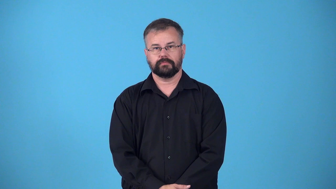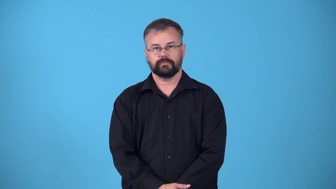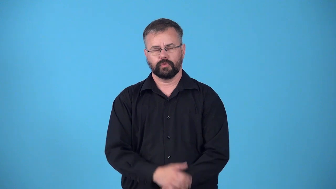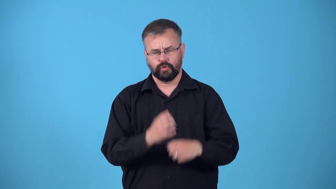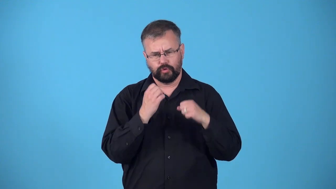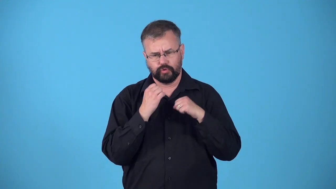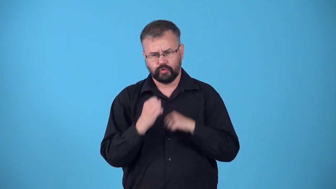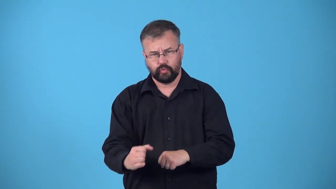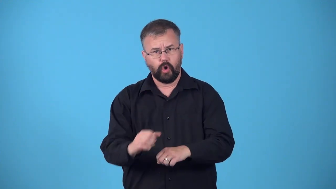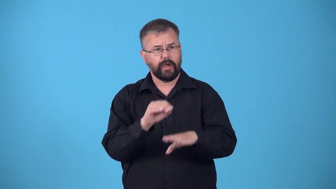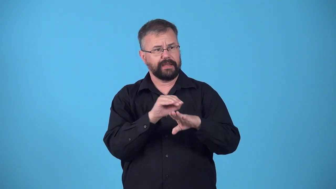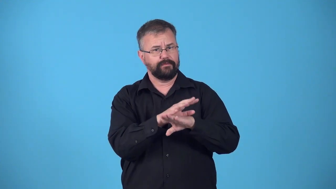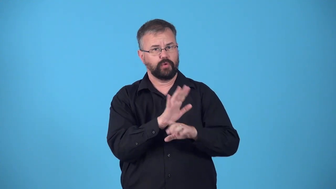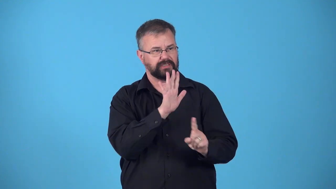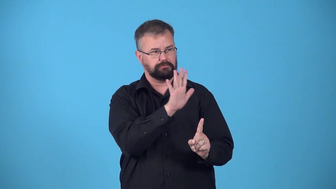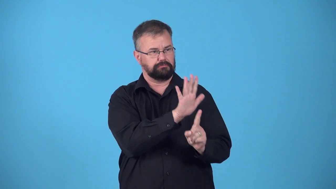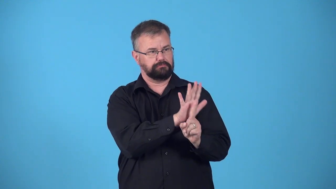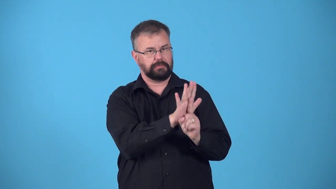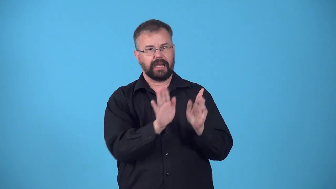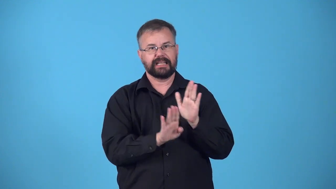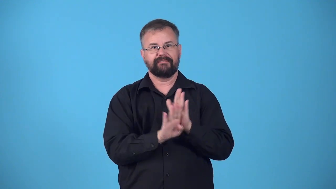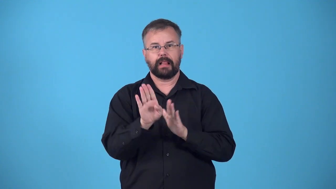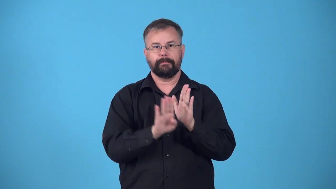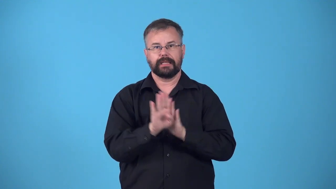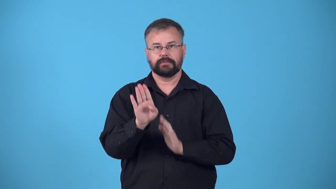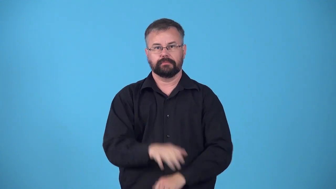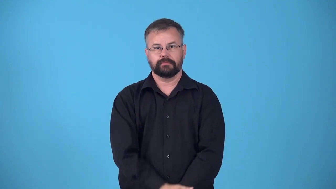formative influence